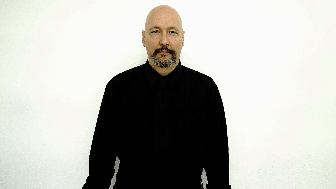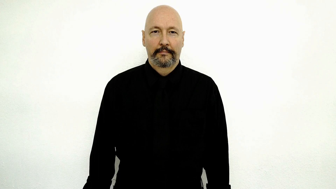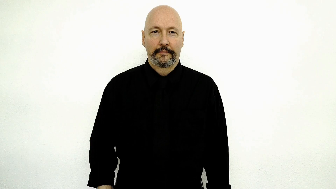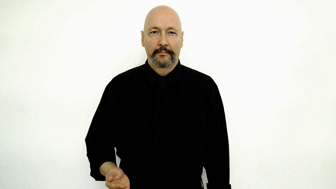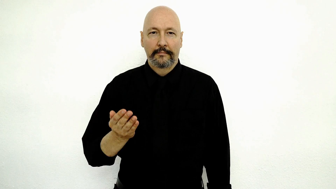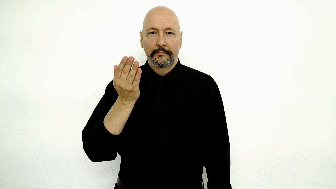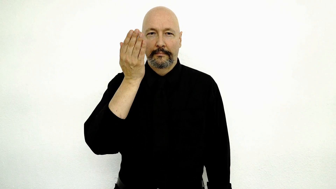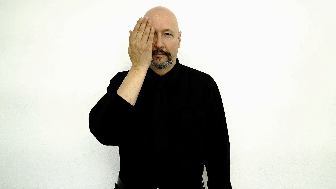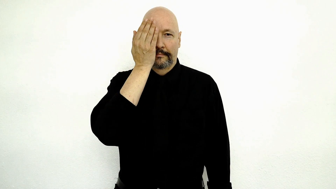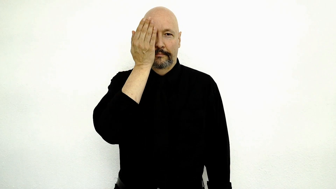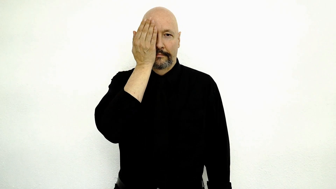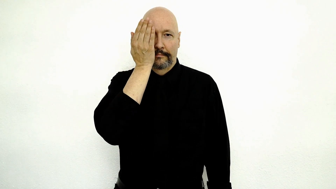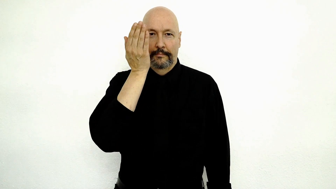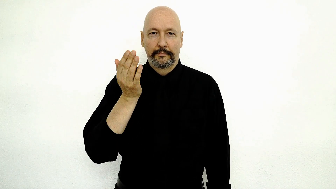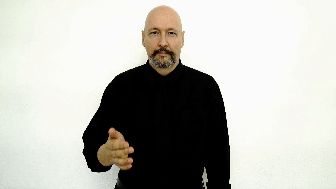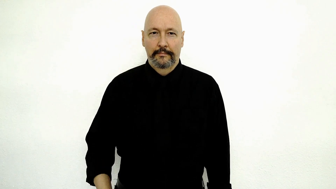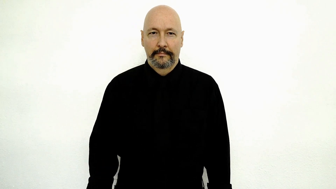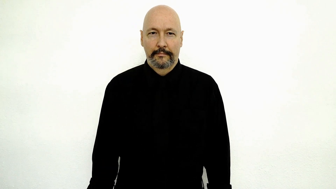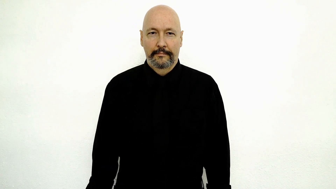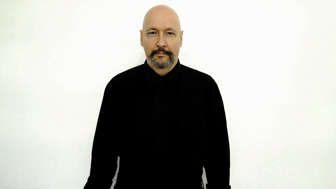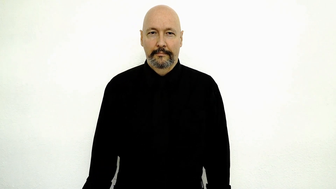PIRATE